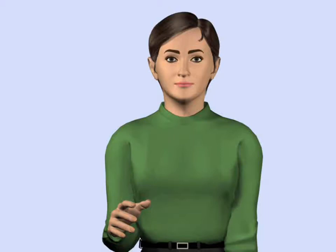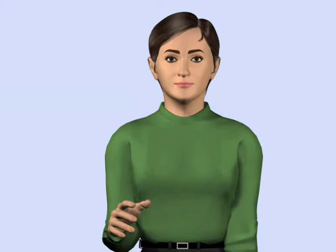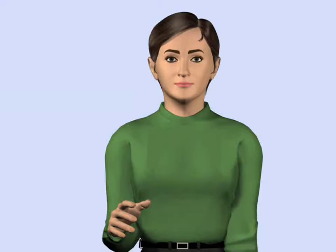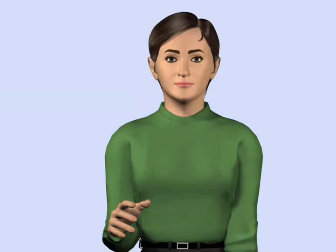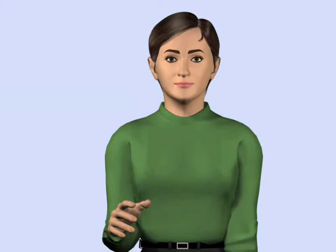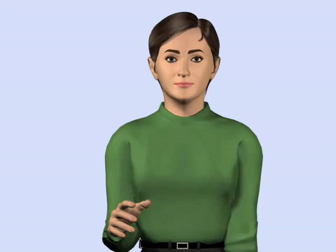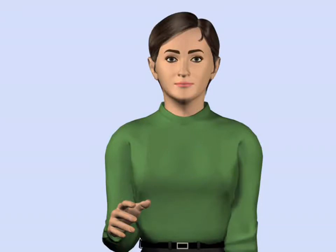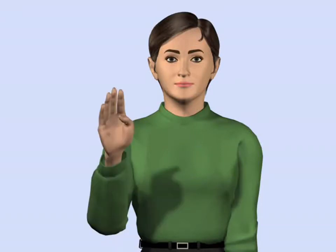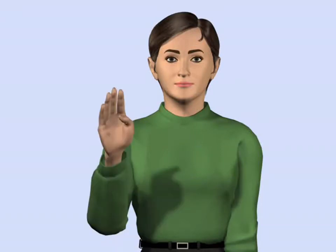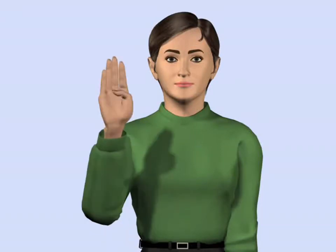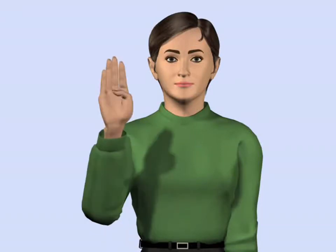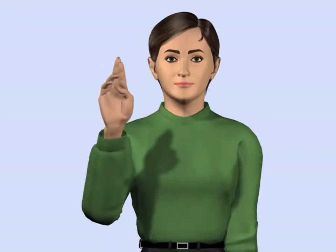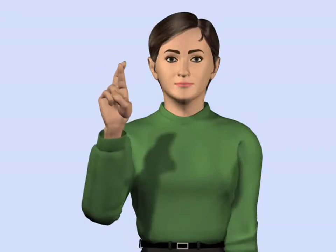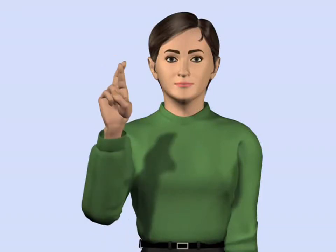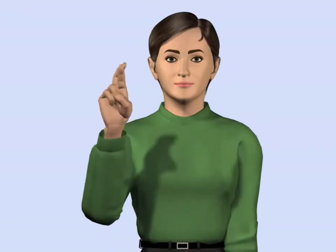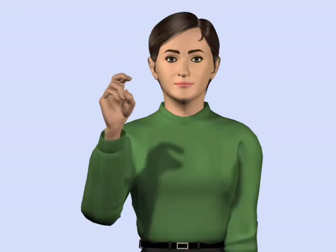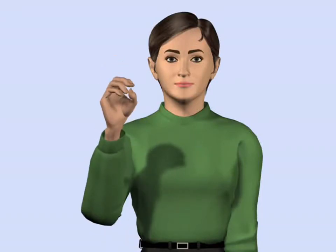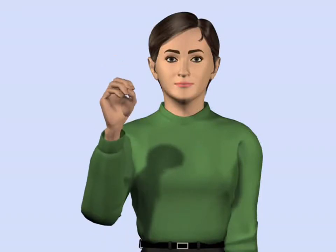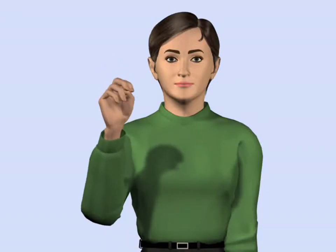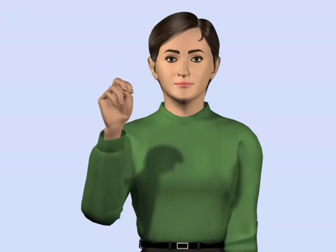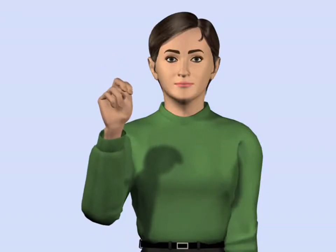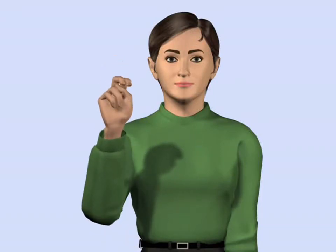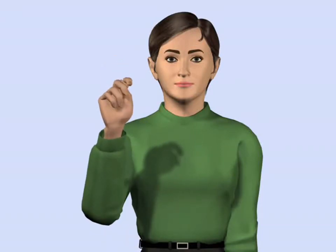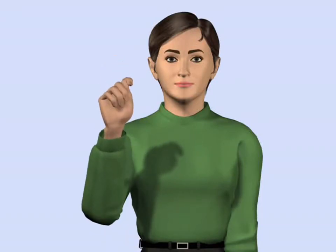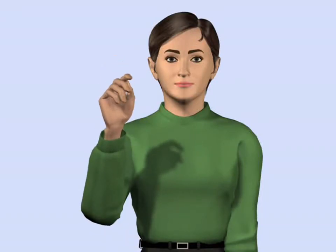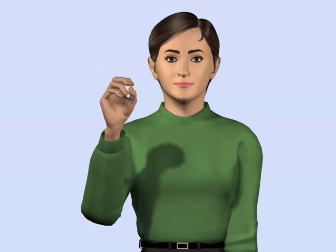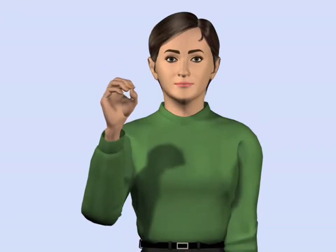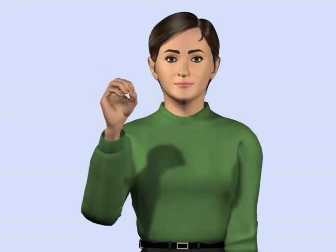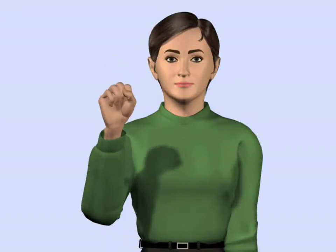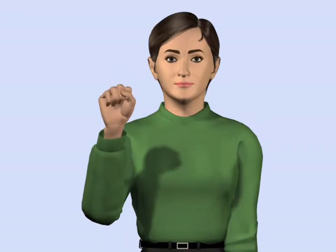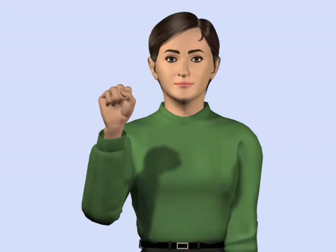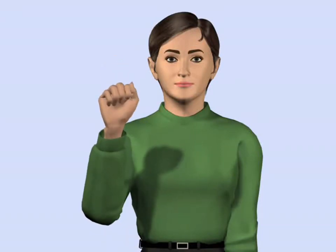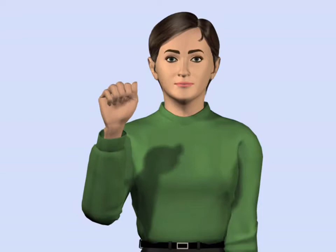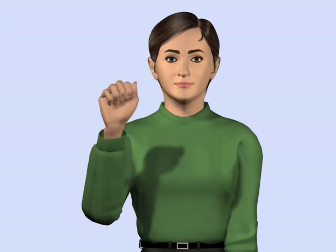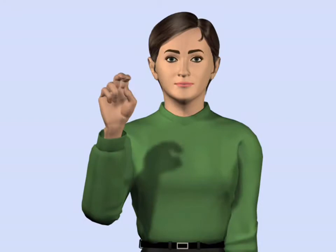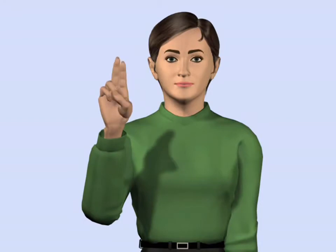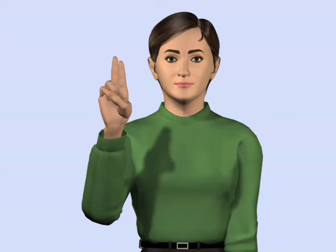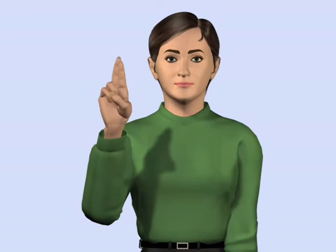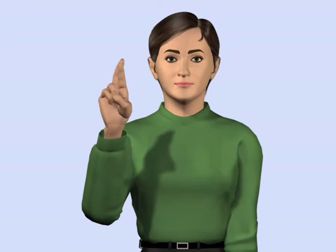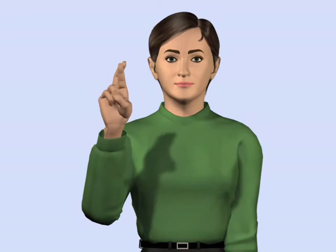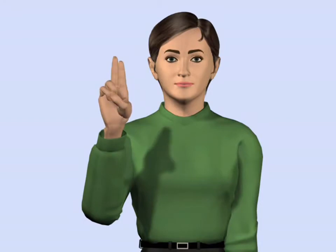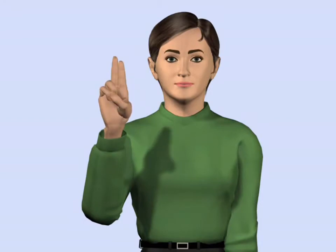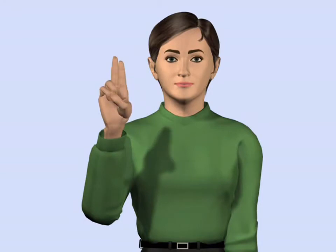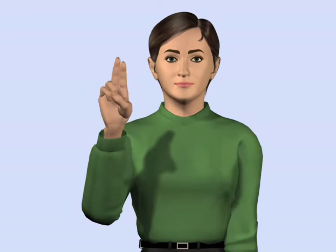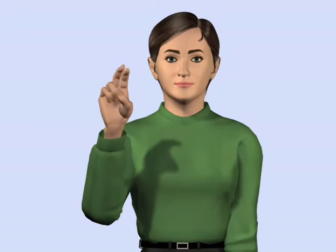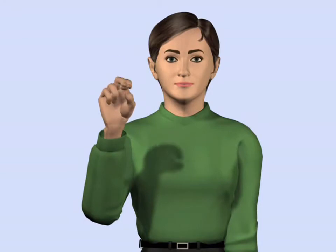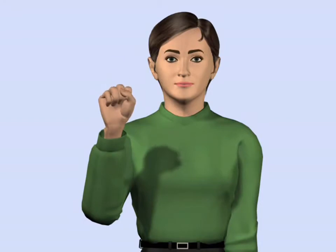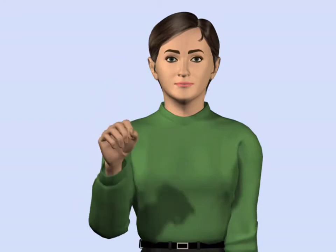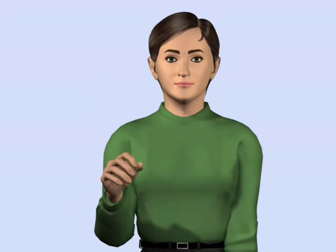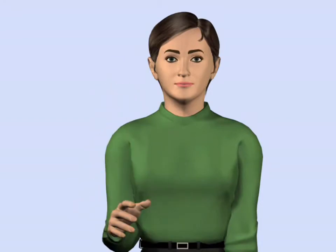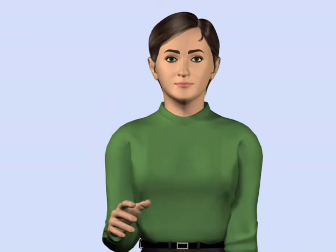brontosaurus